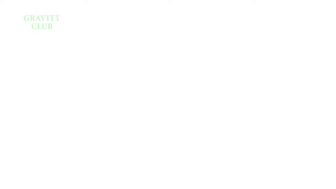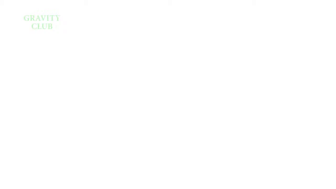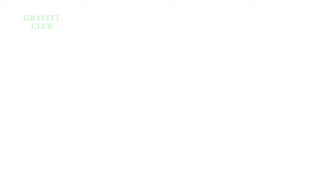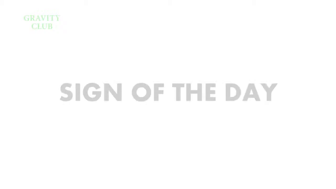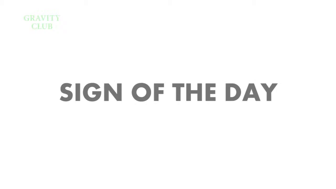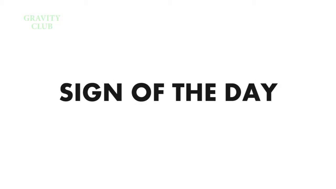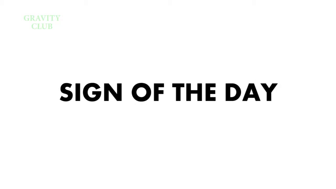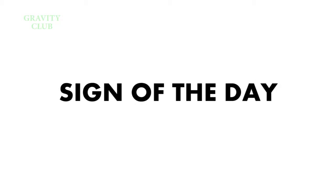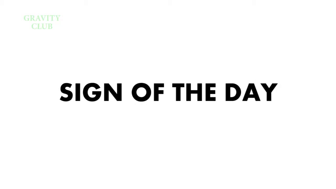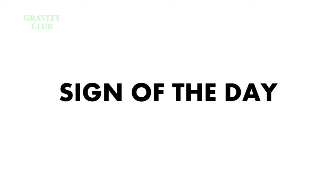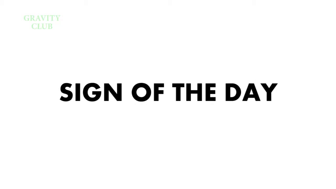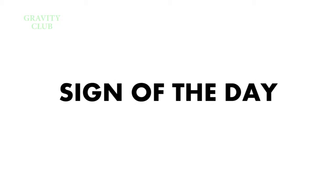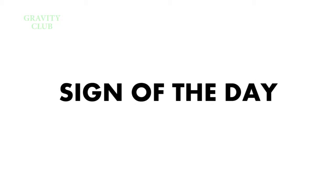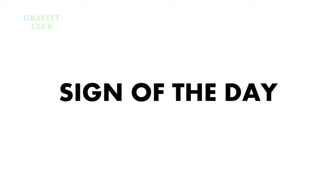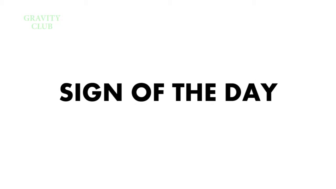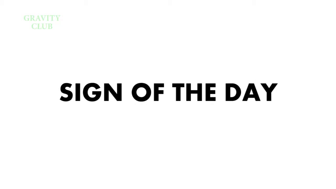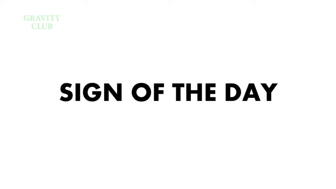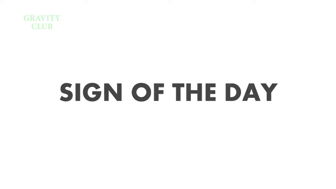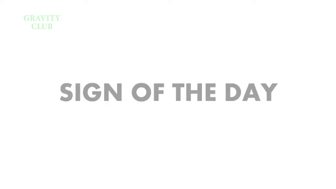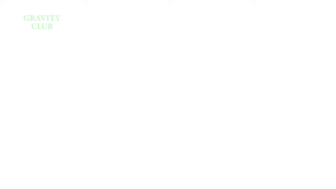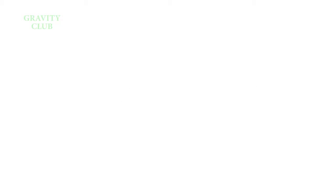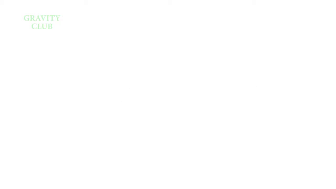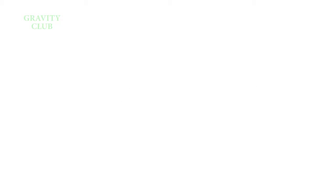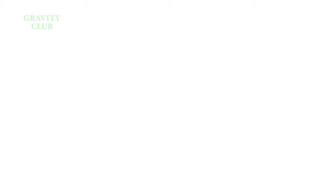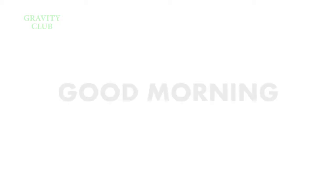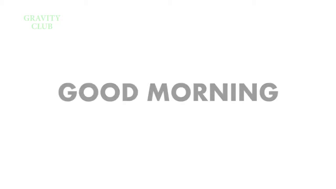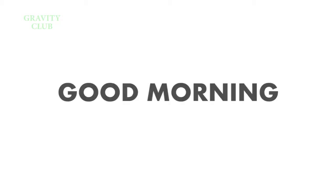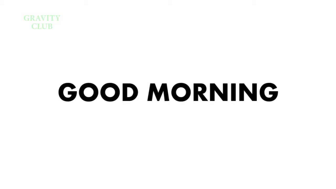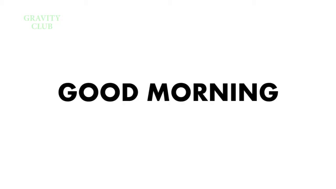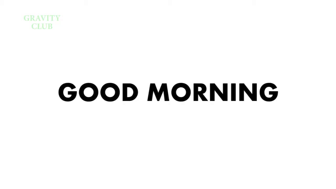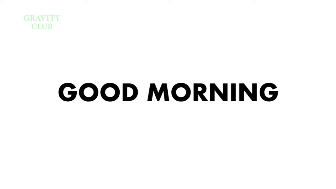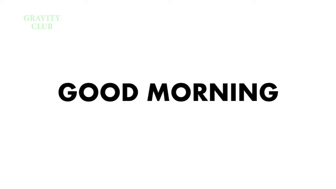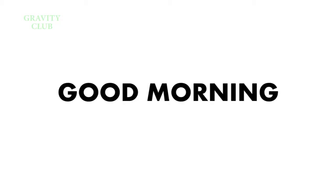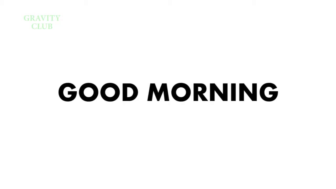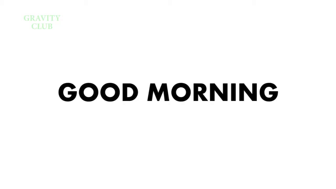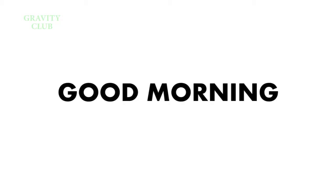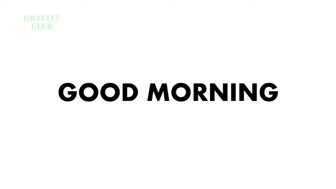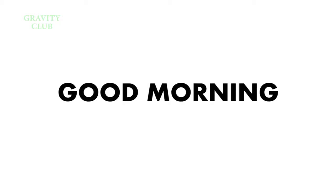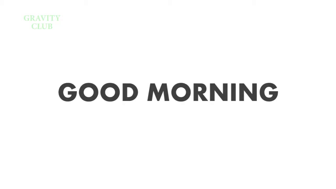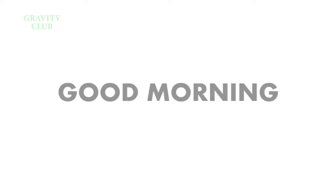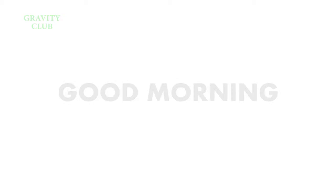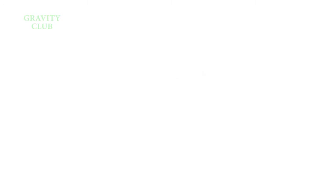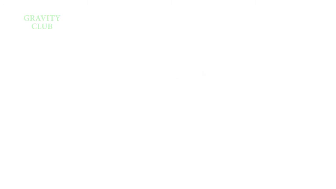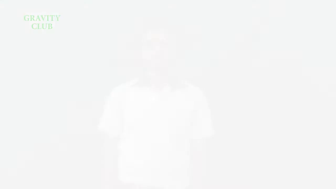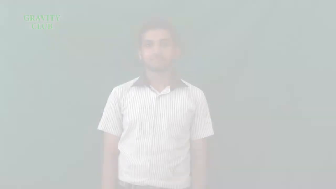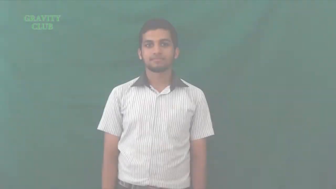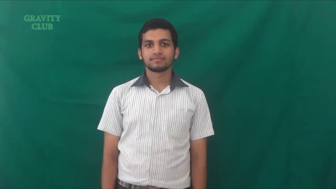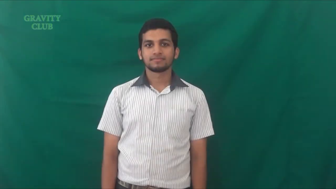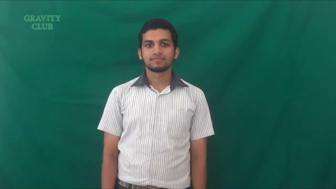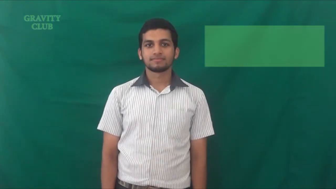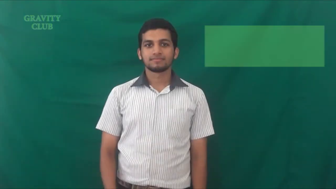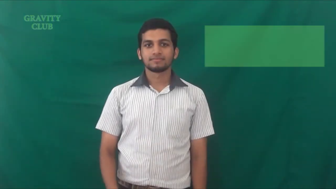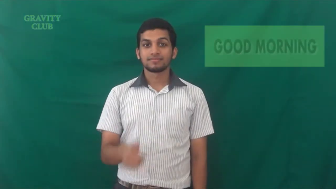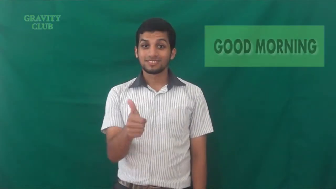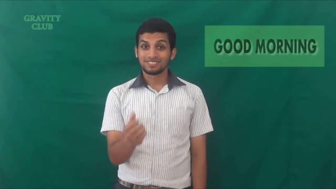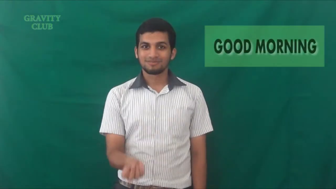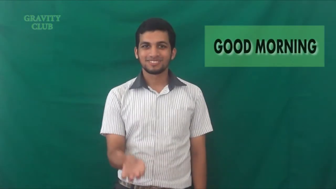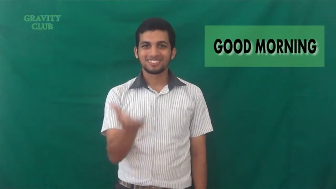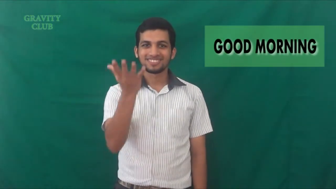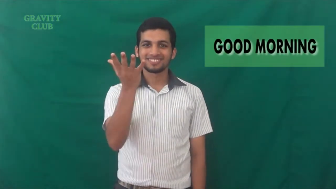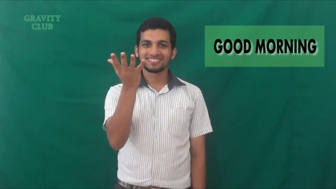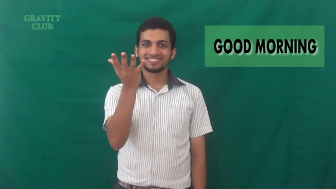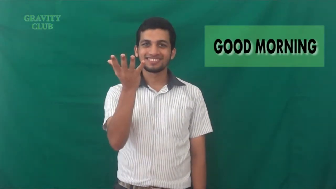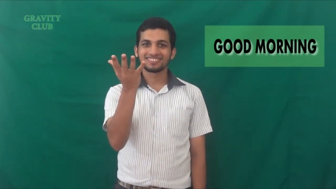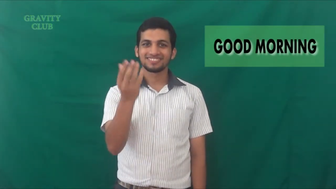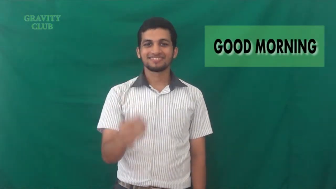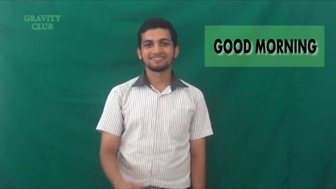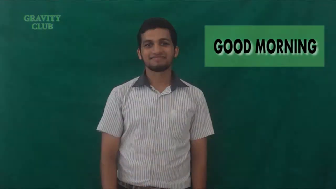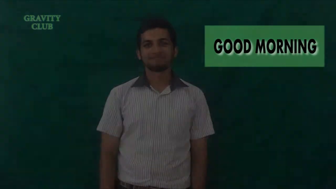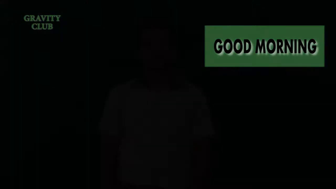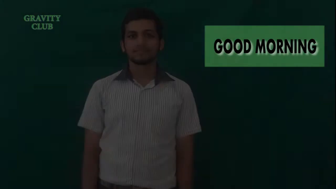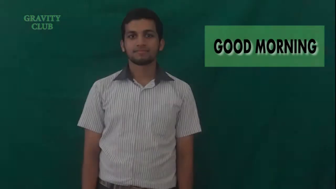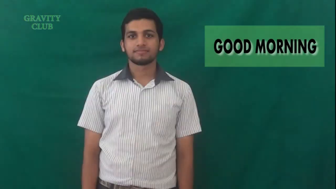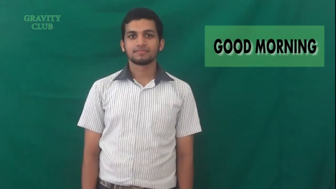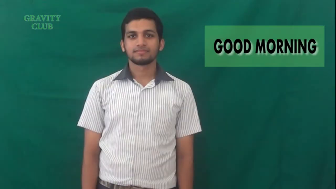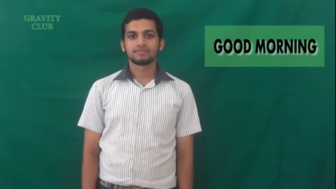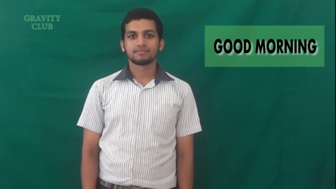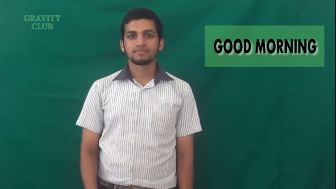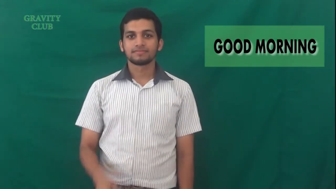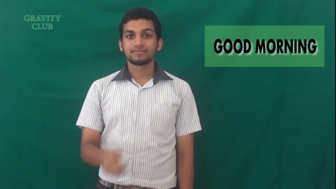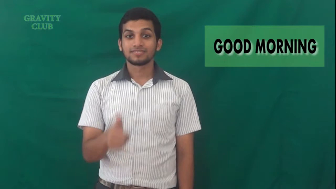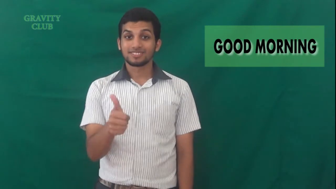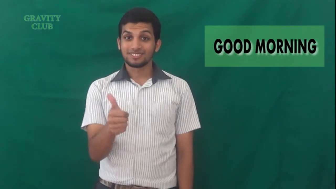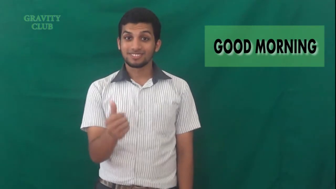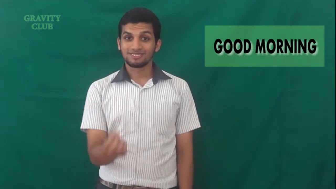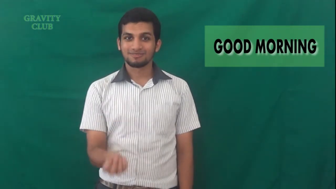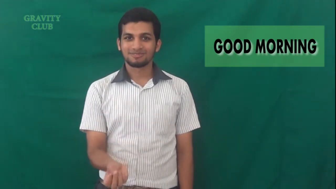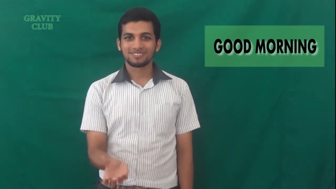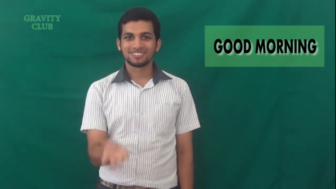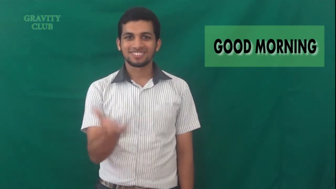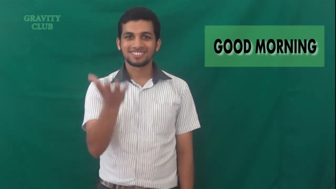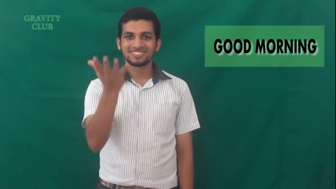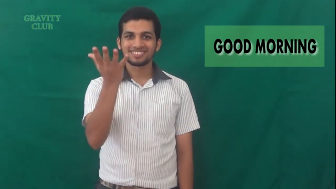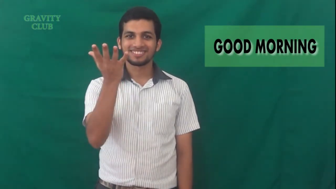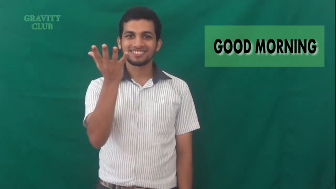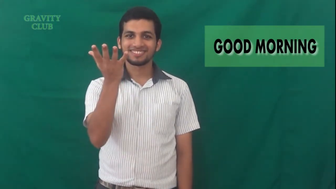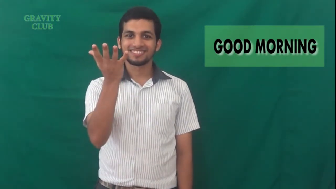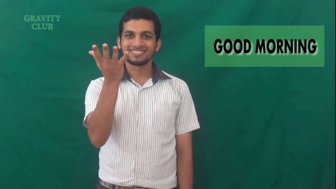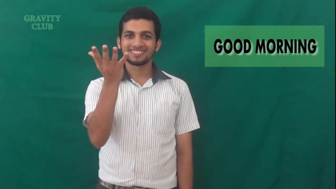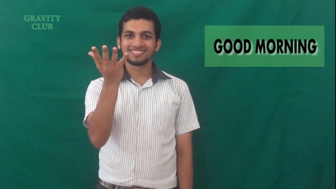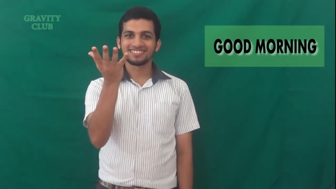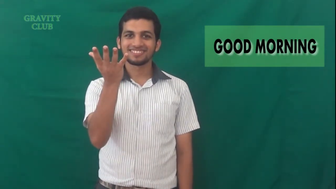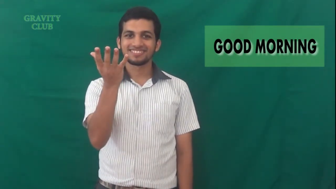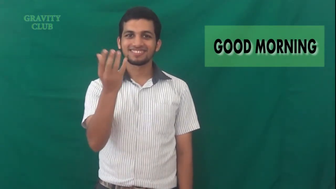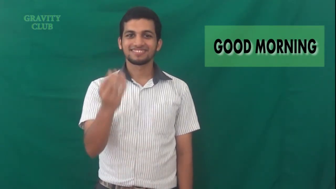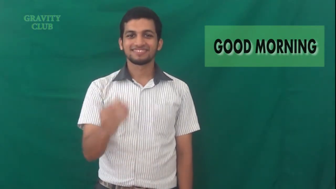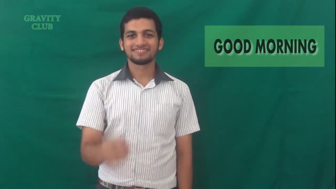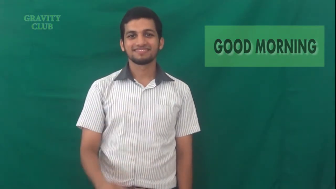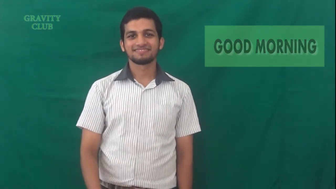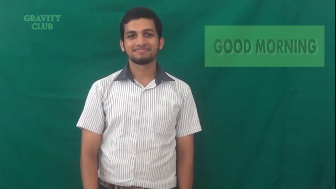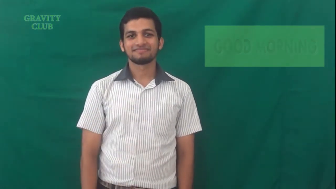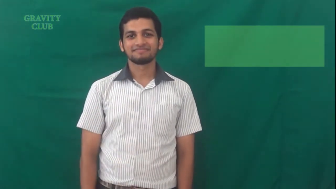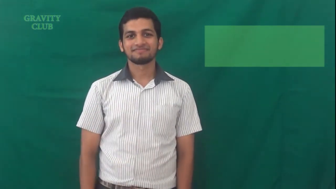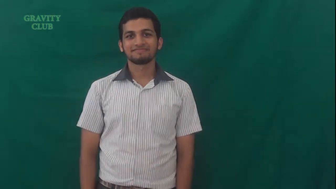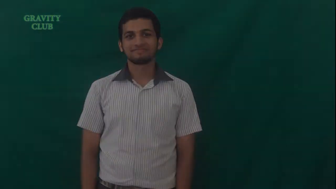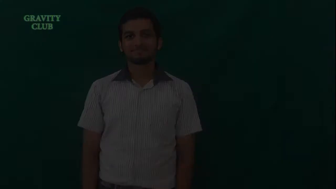Good Morning